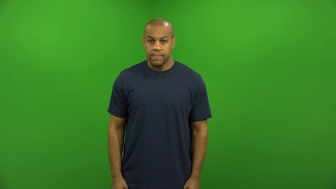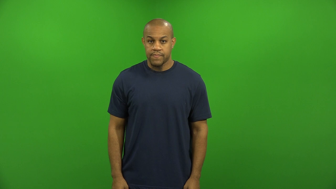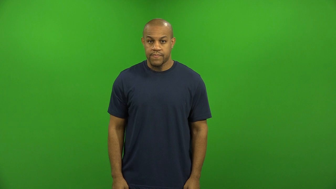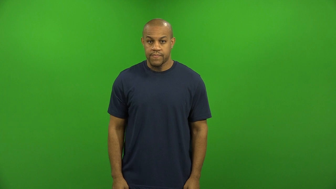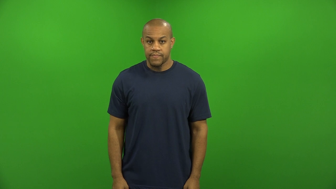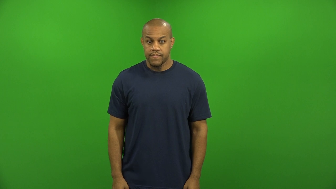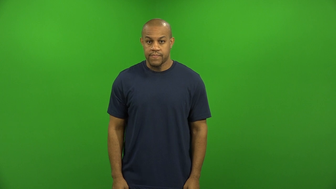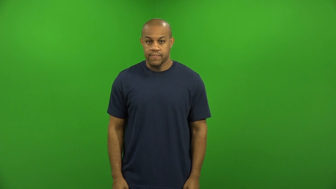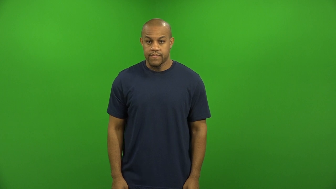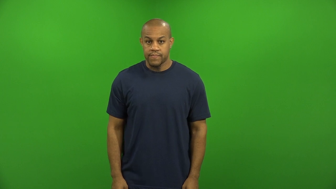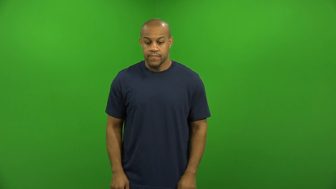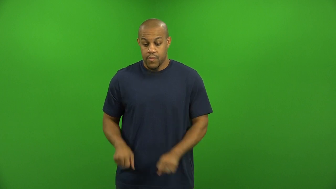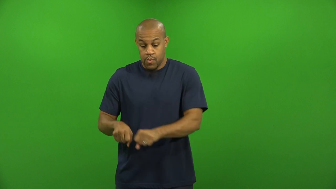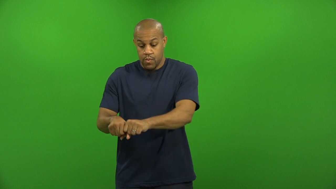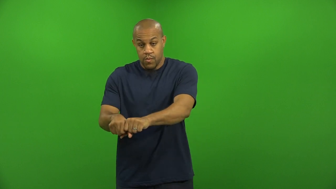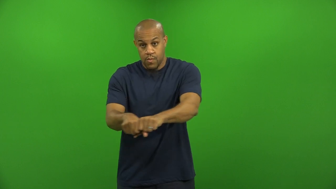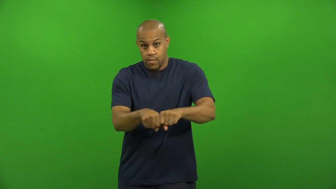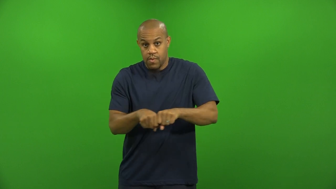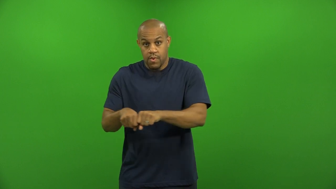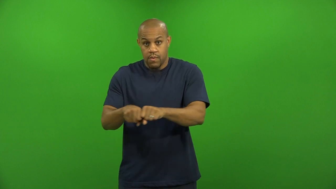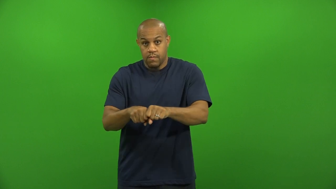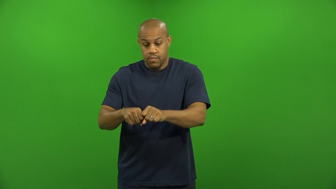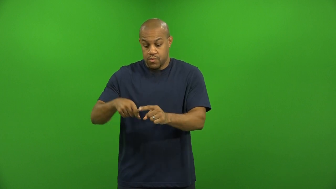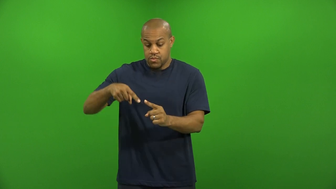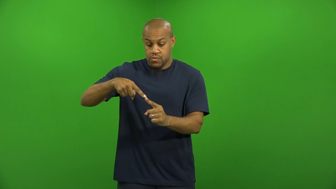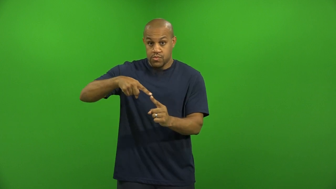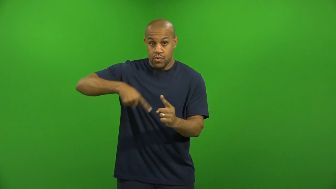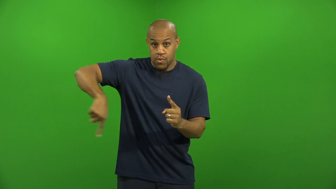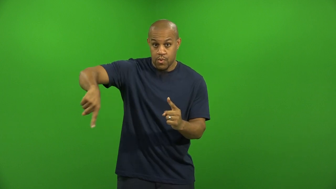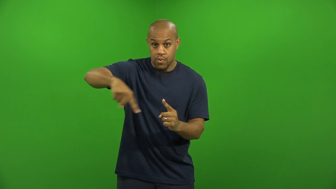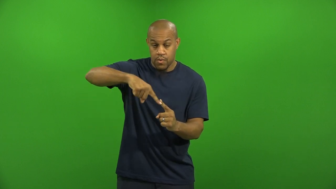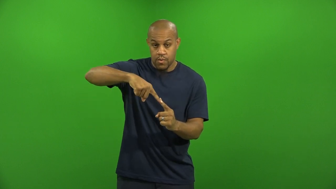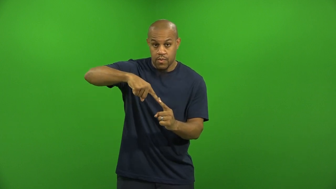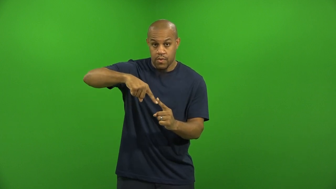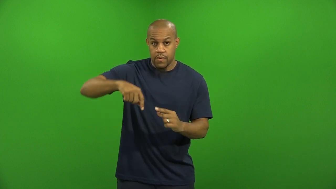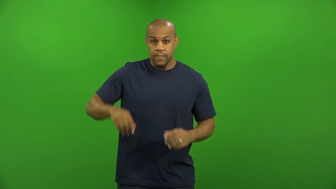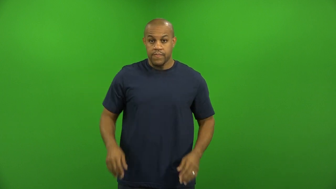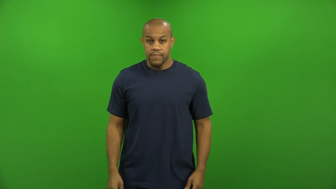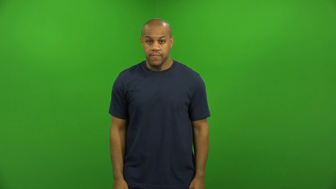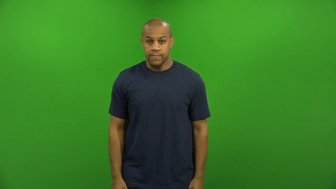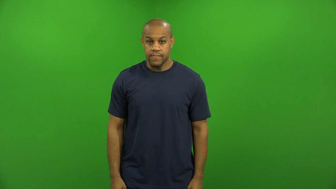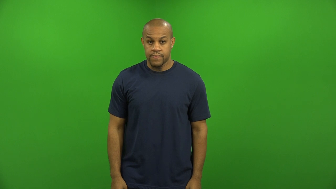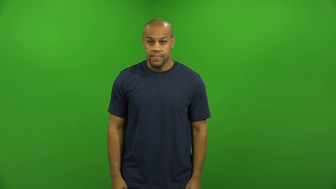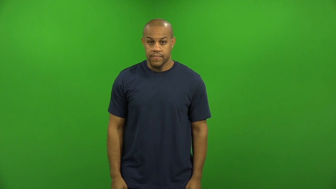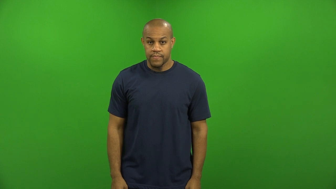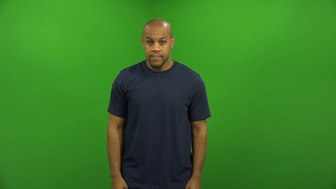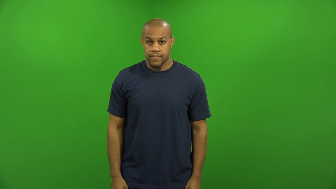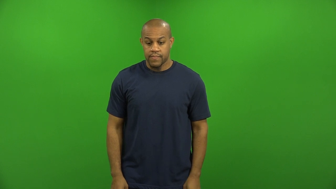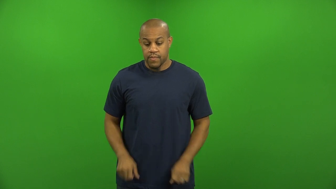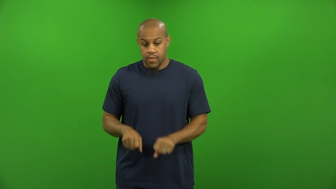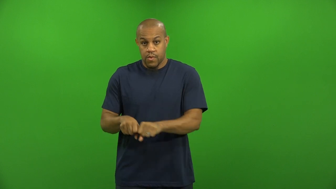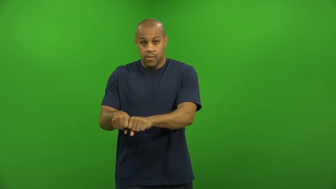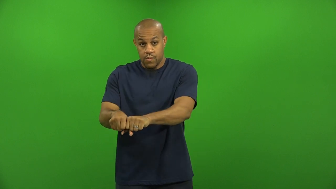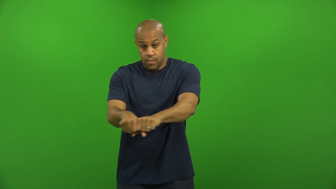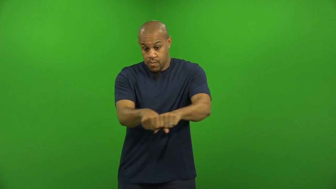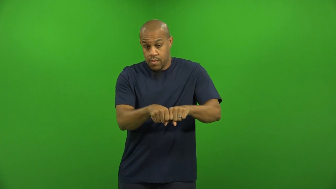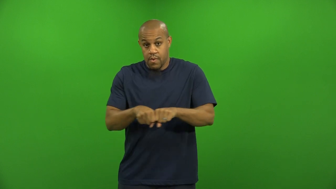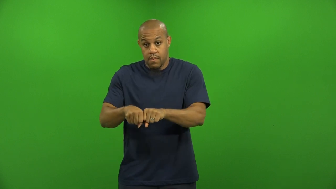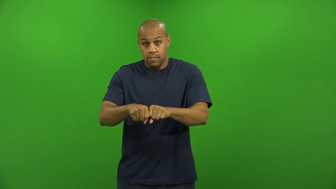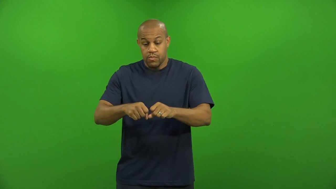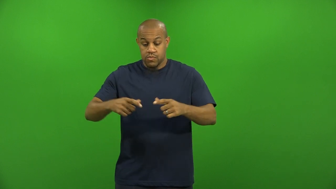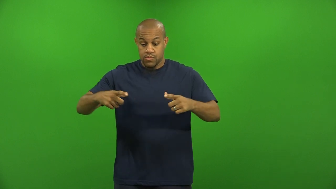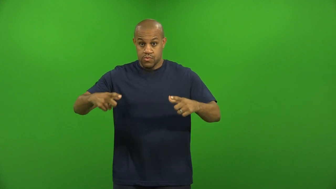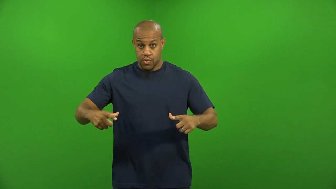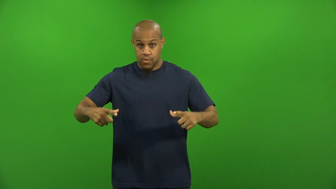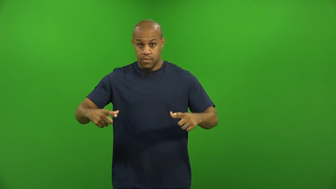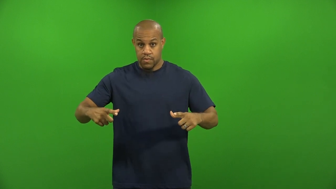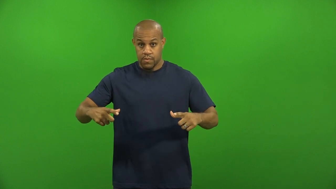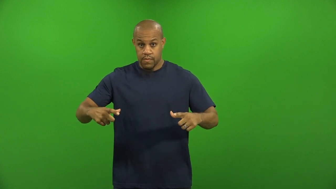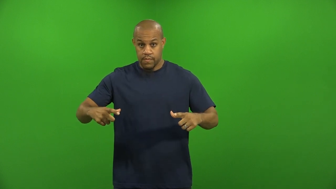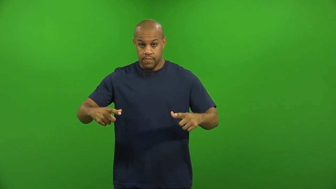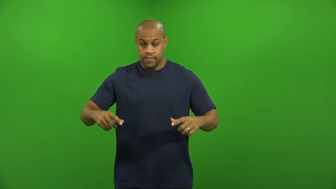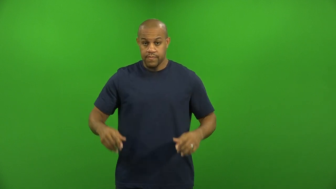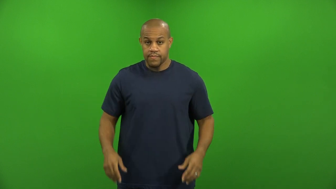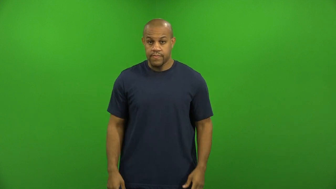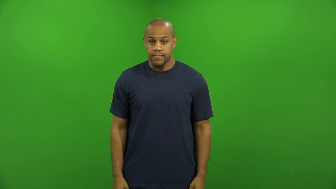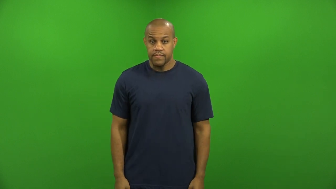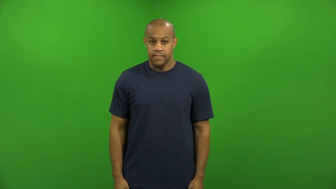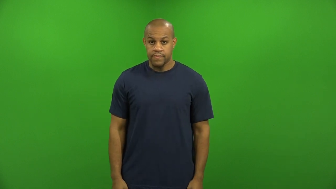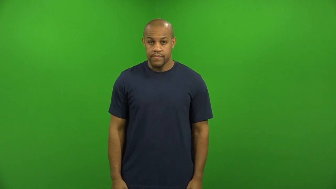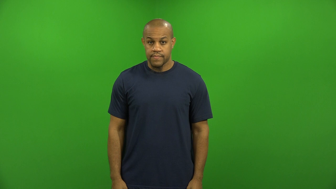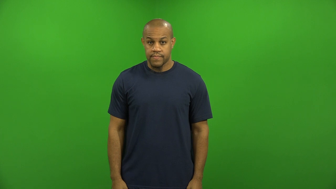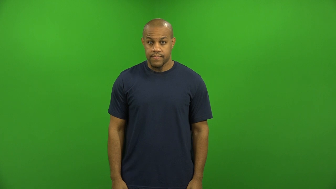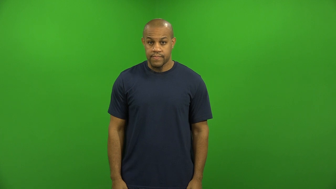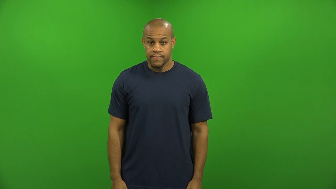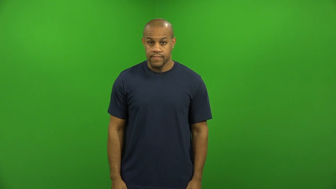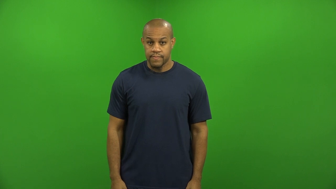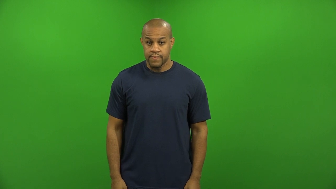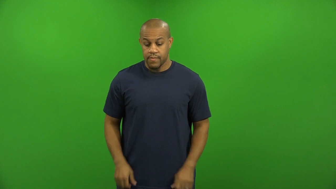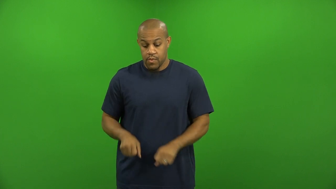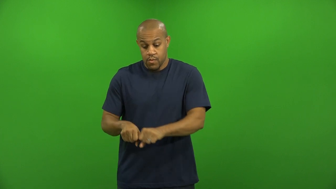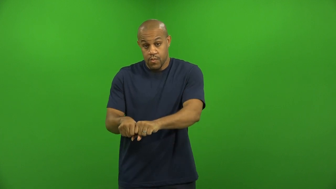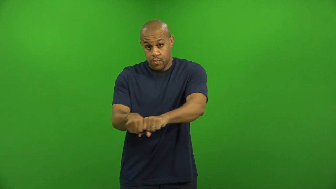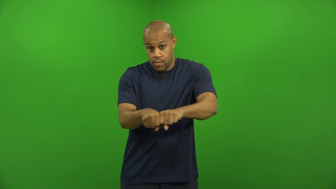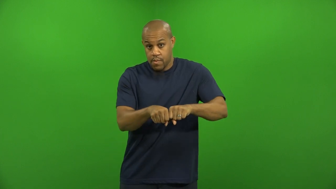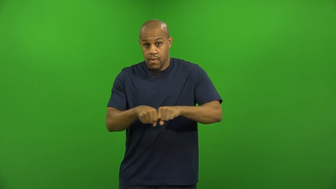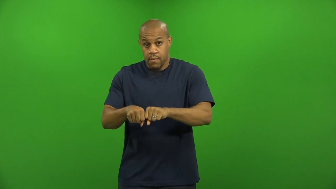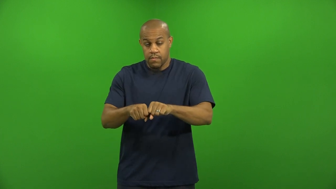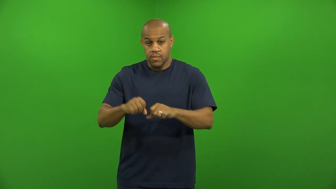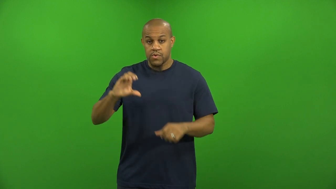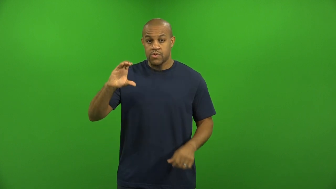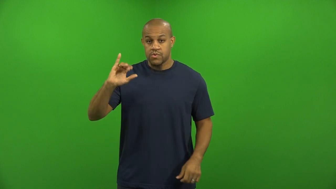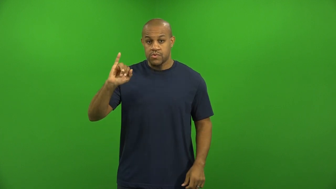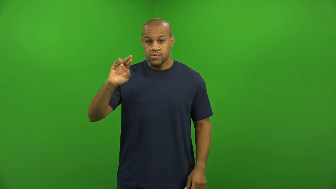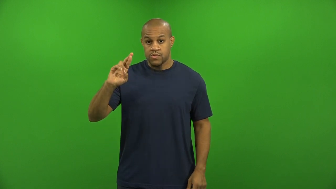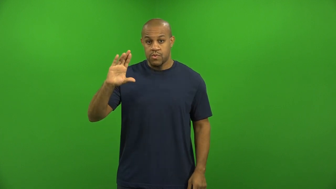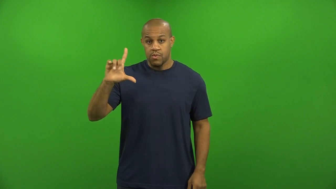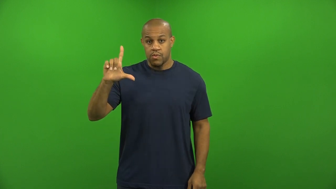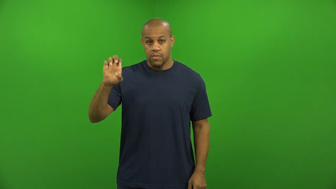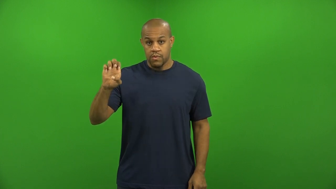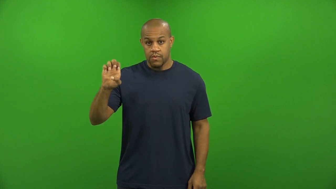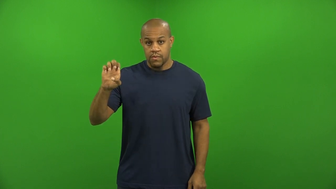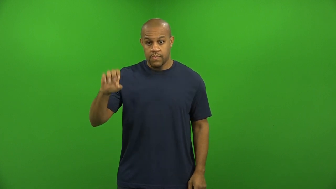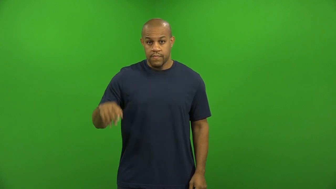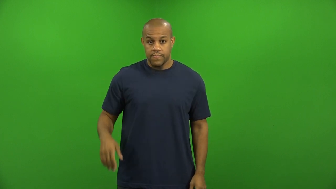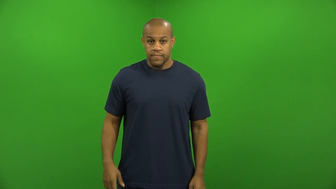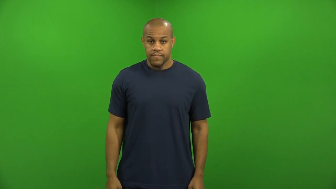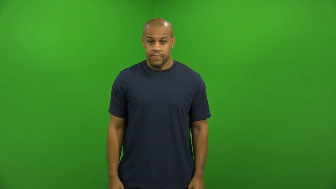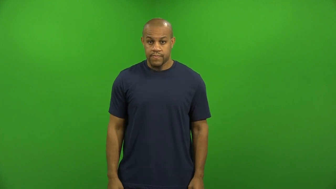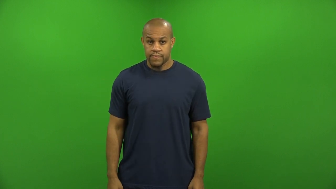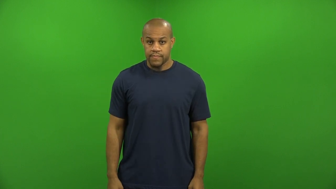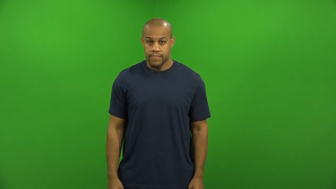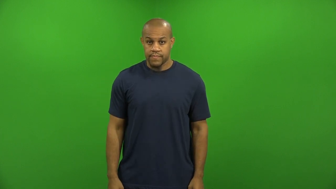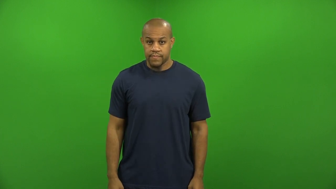Hammer circle